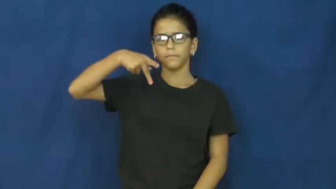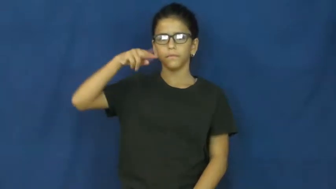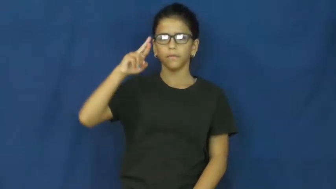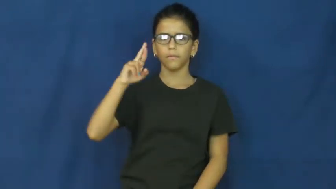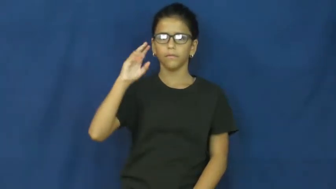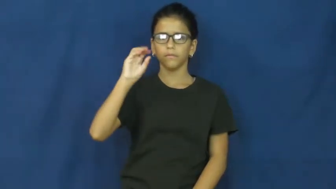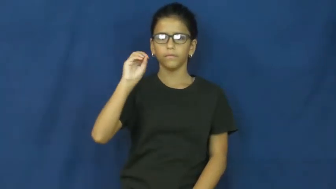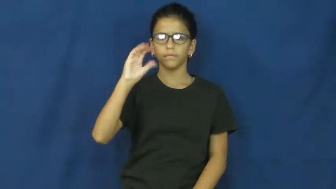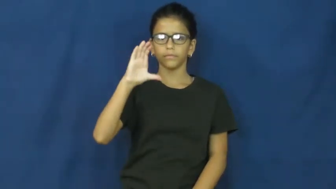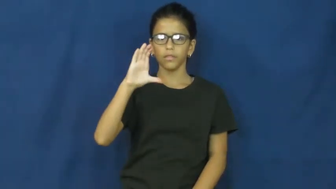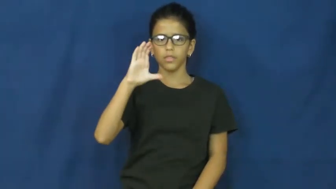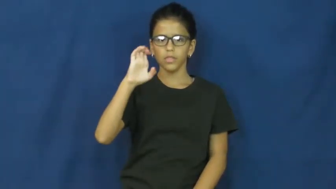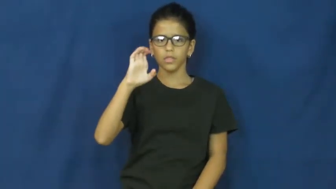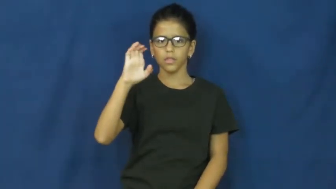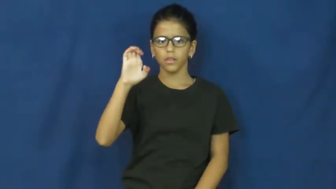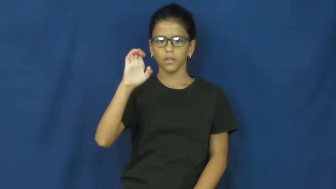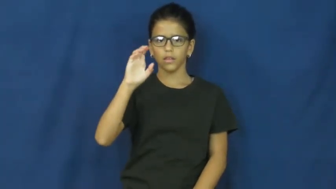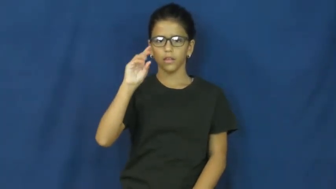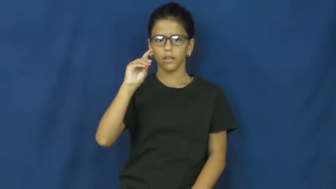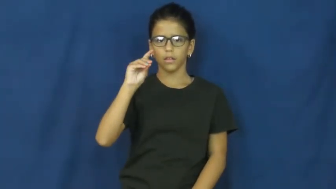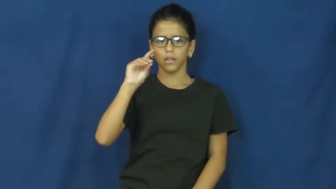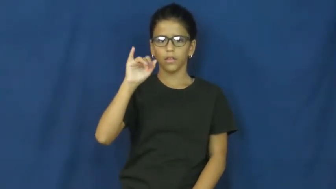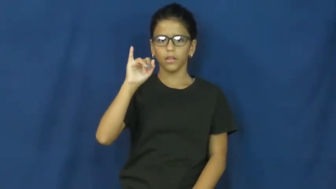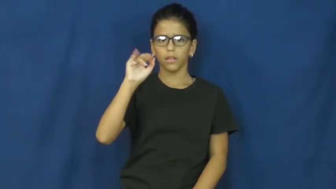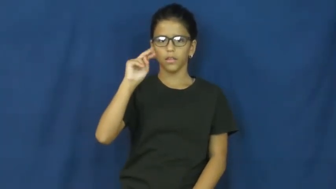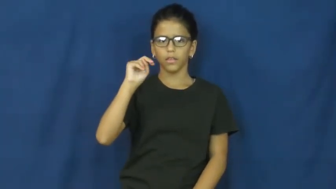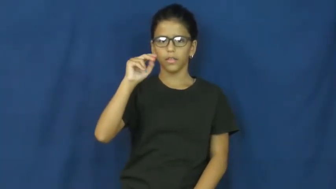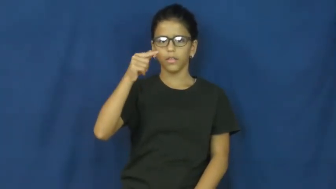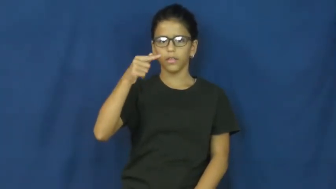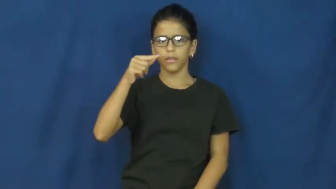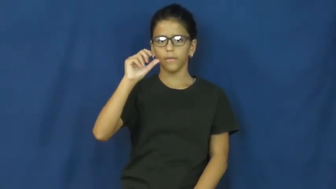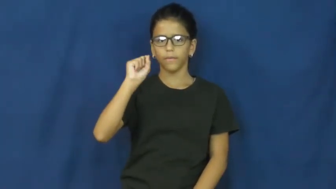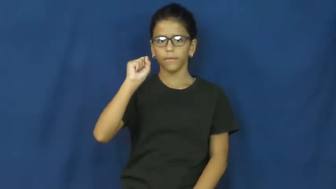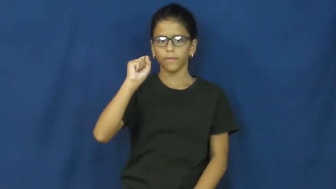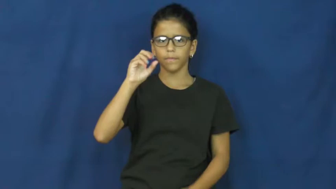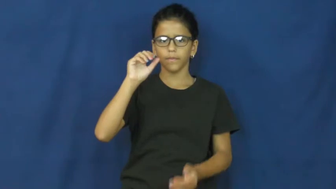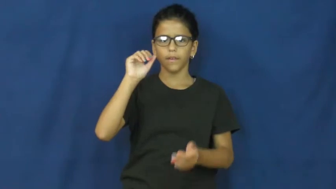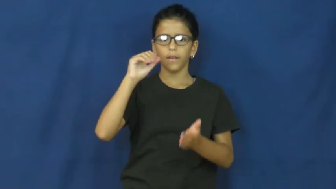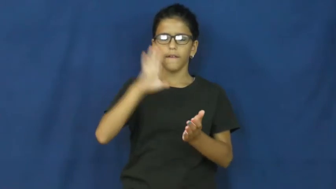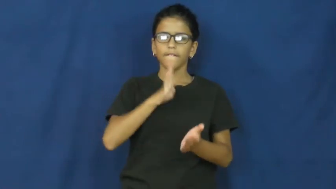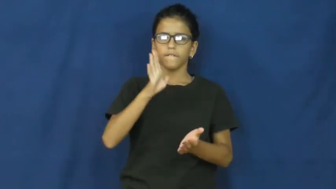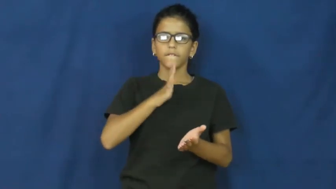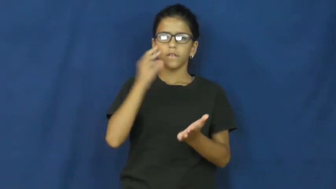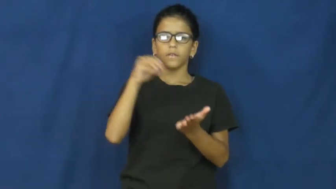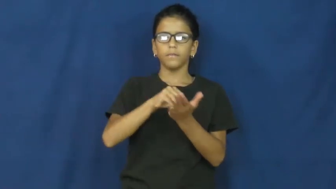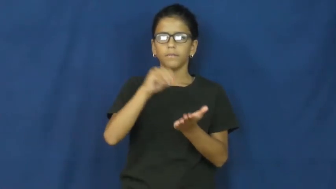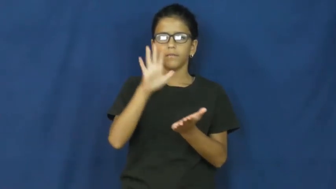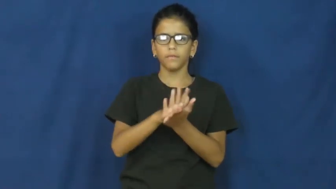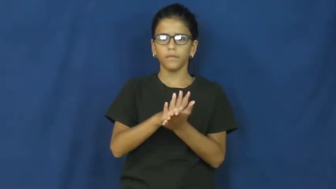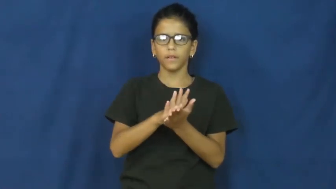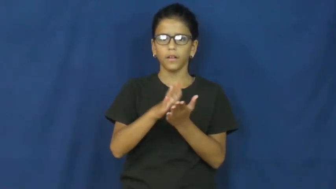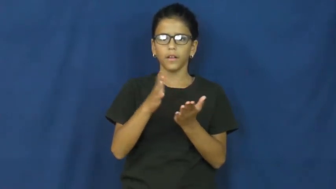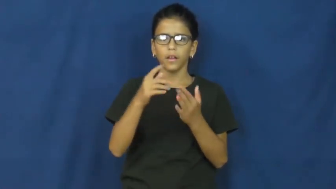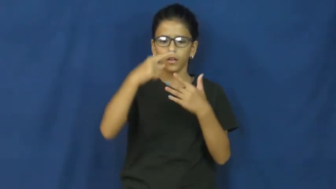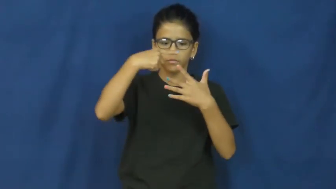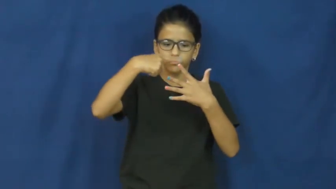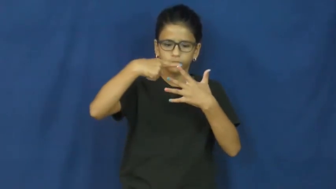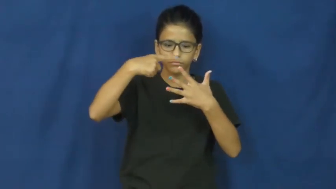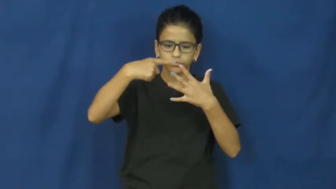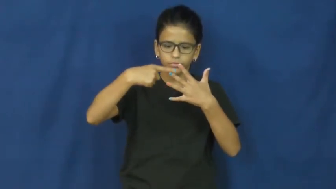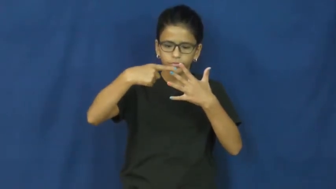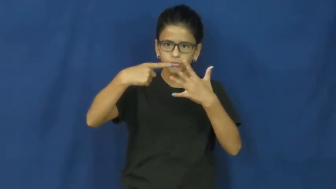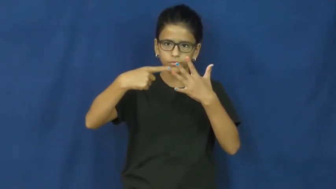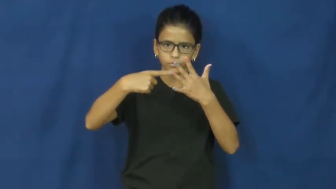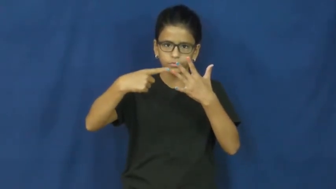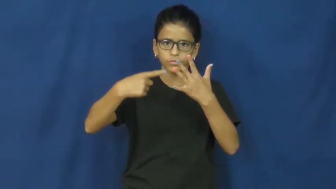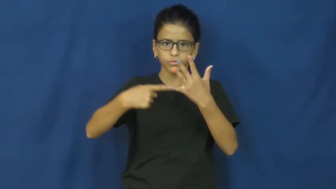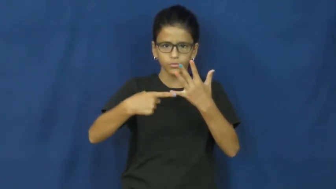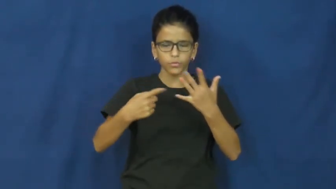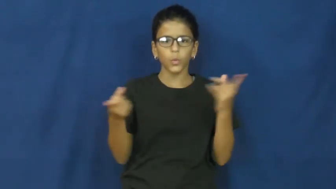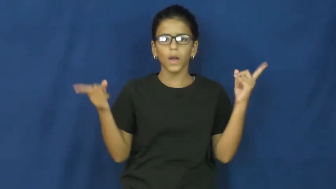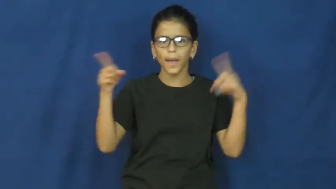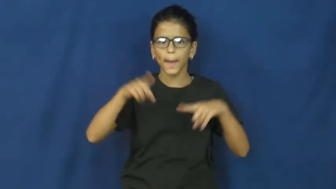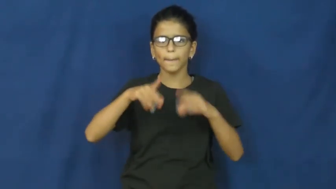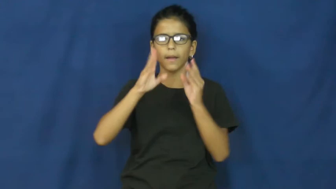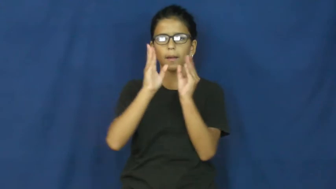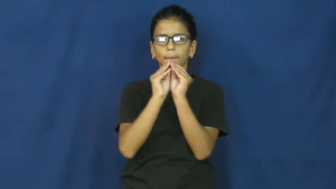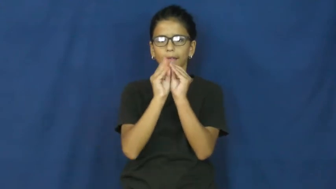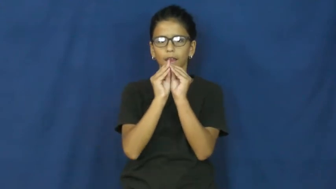proceedings